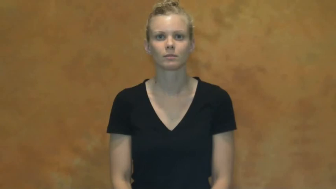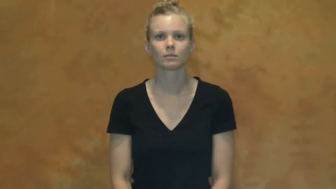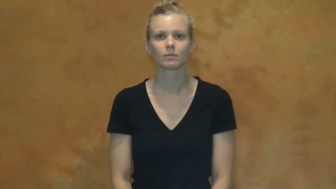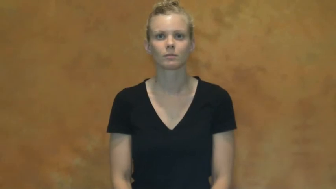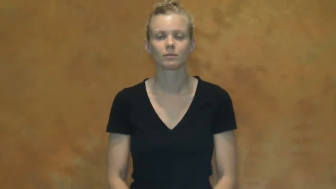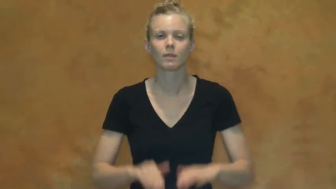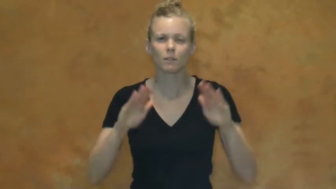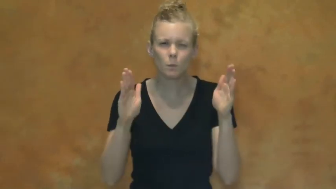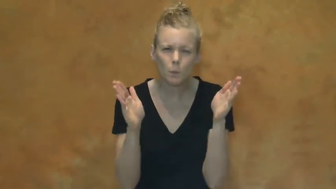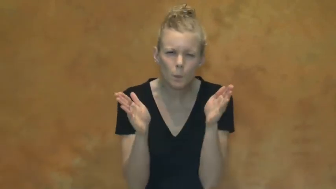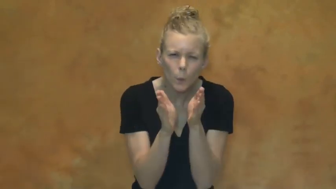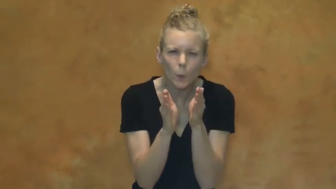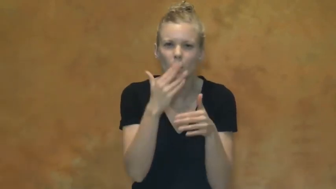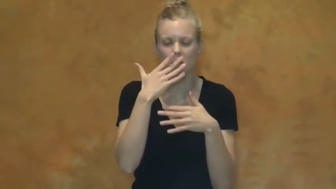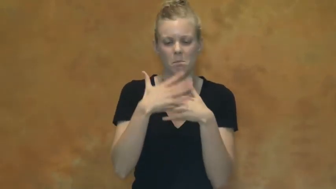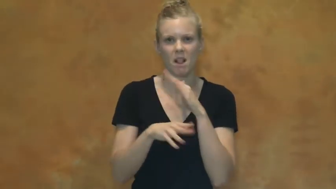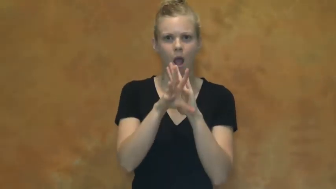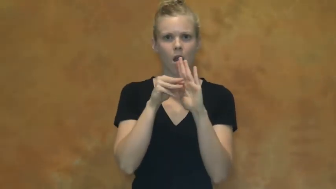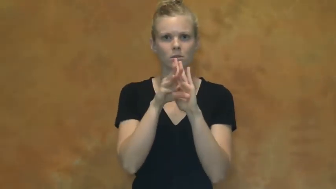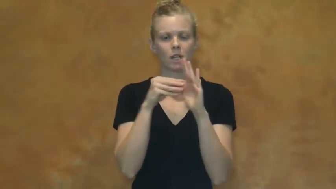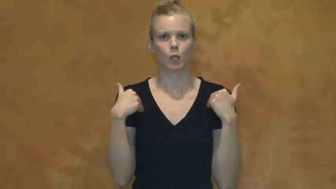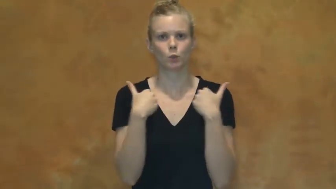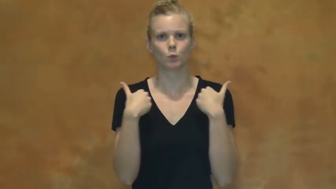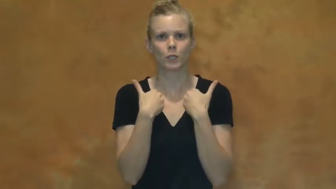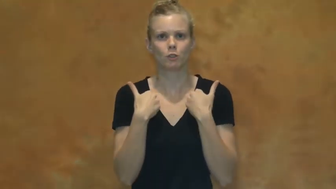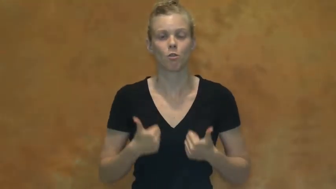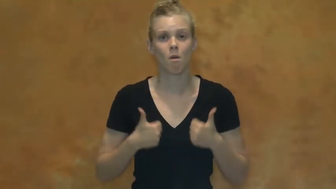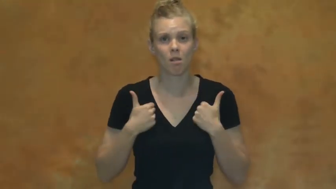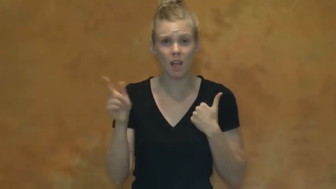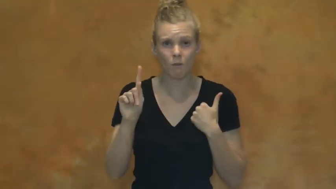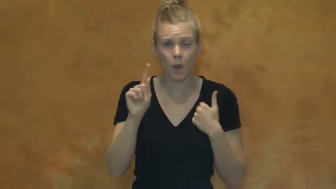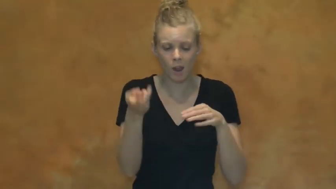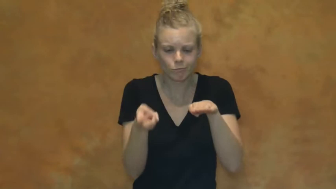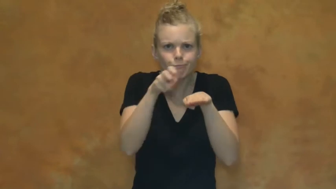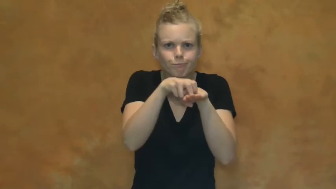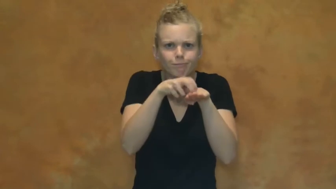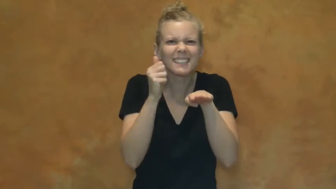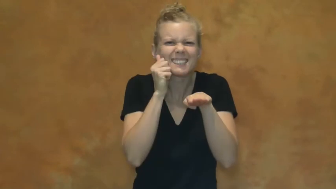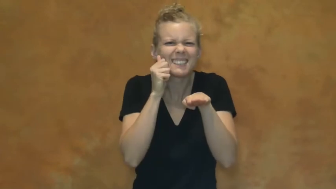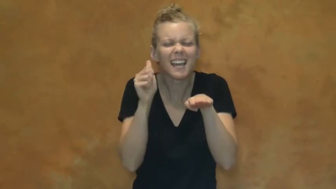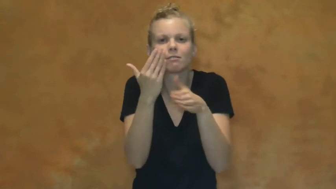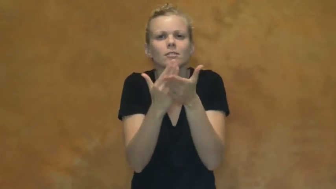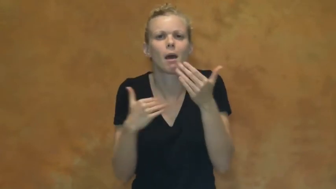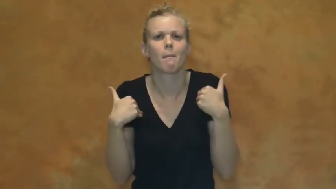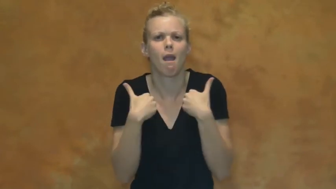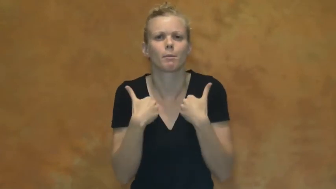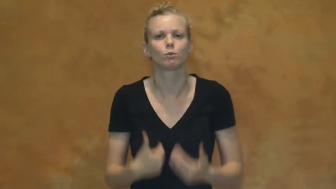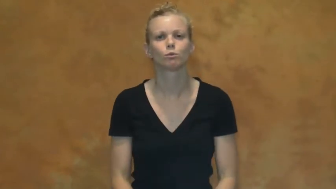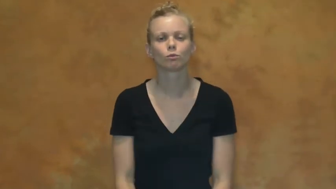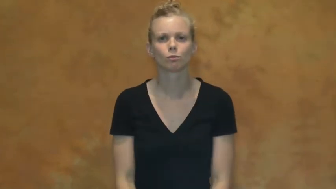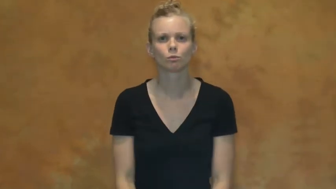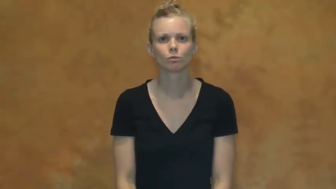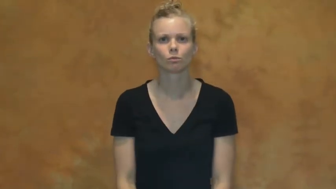tick